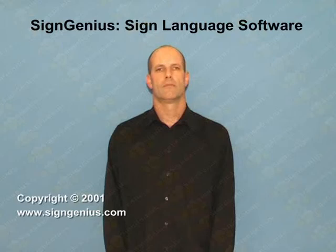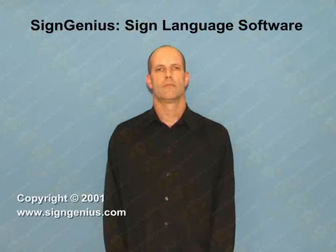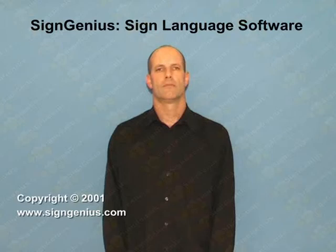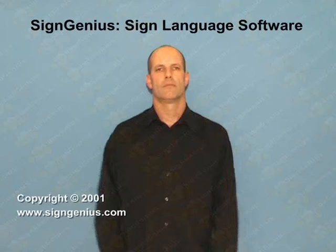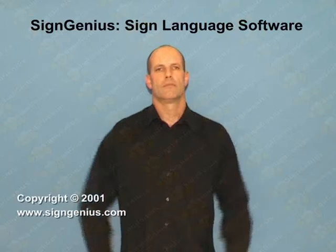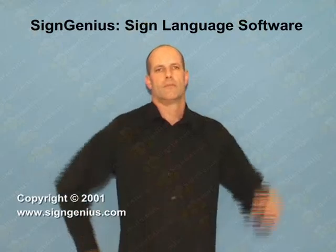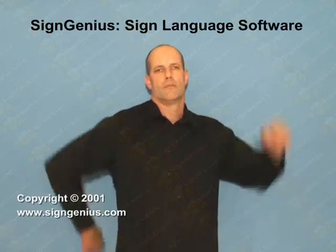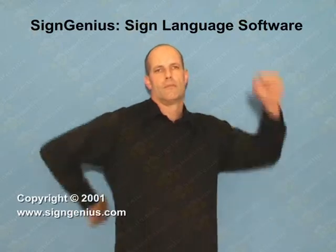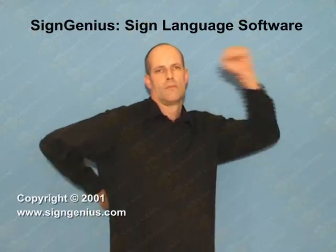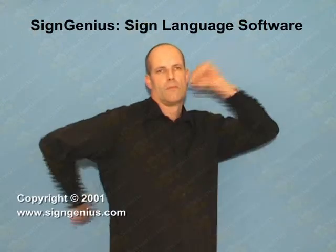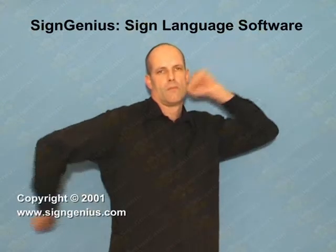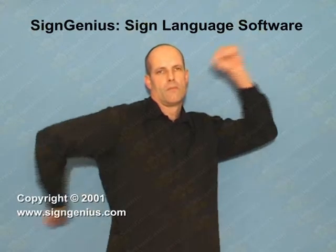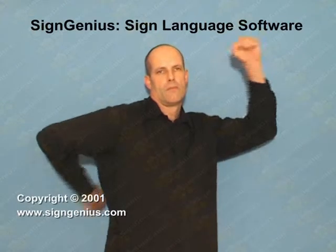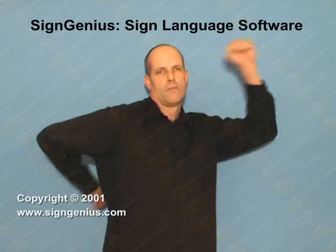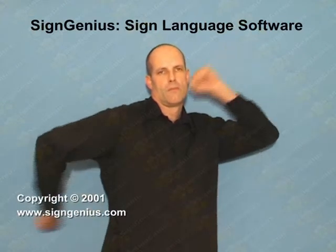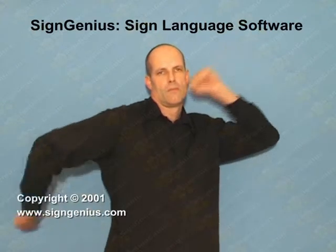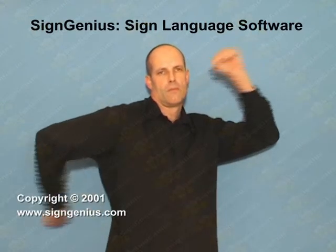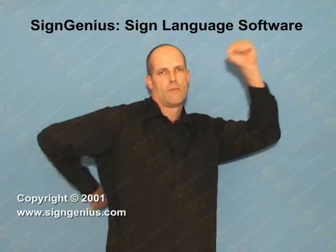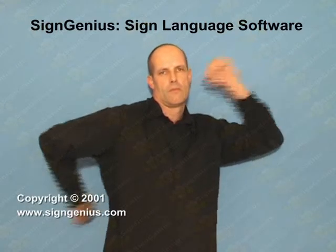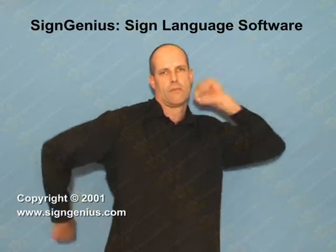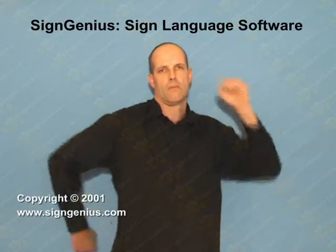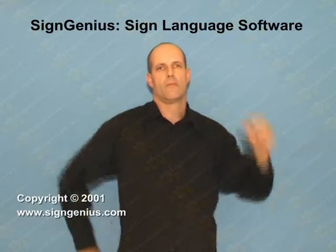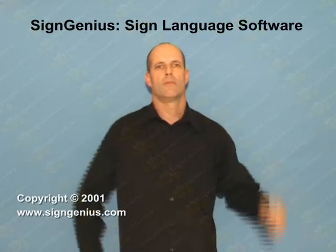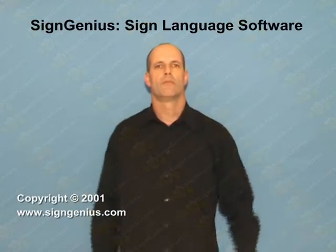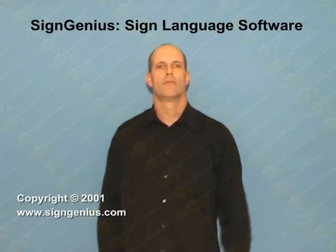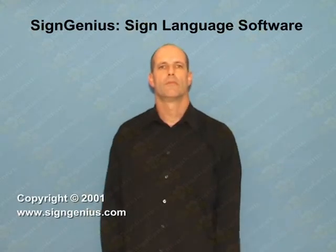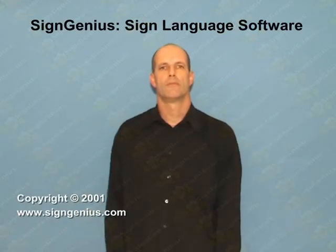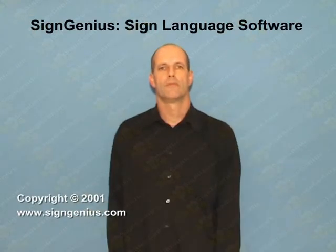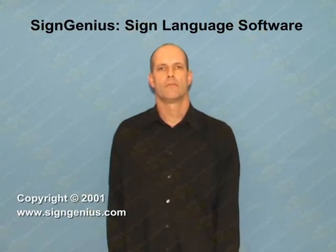TOWEL